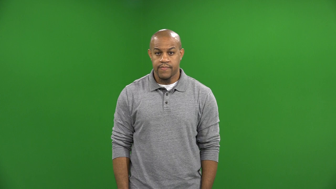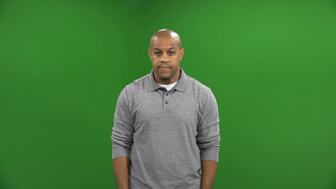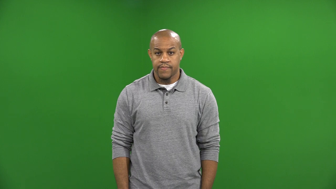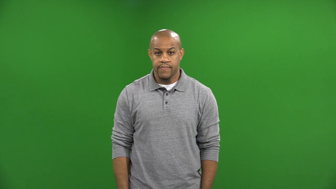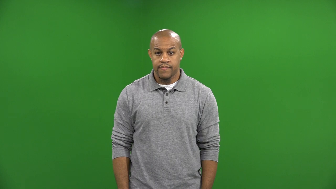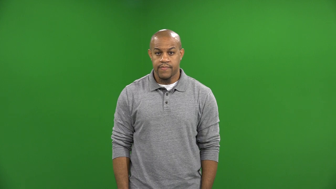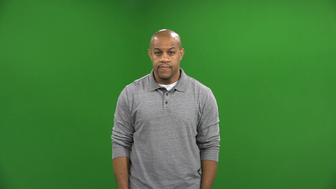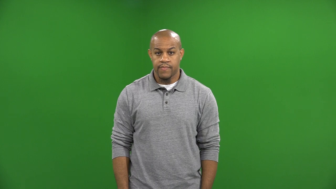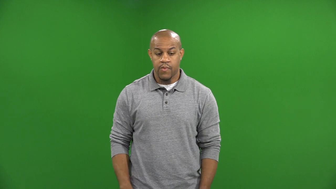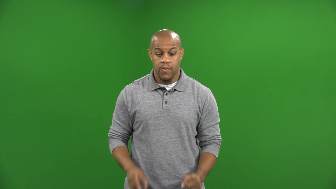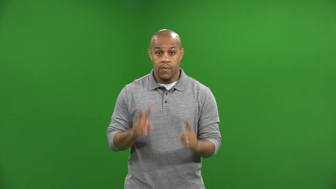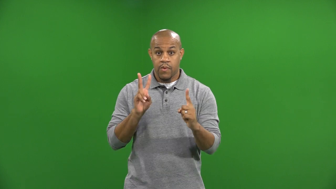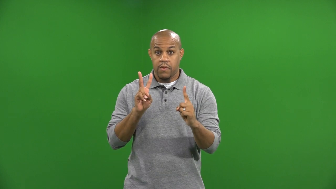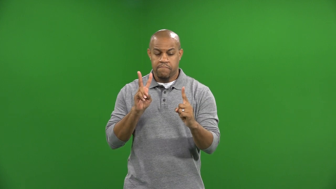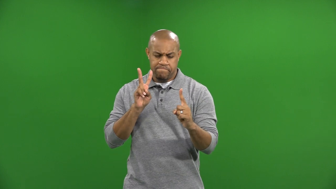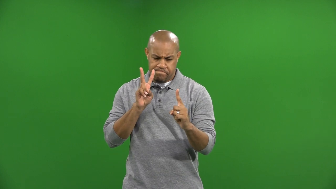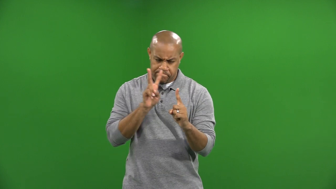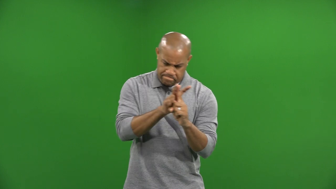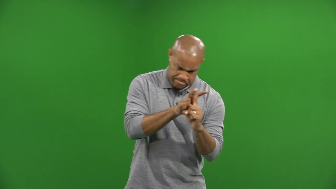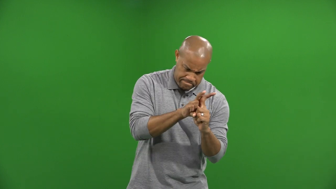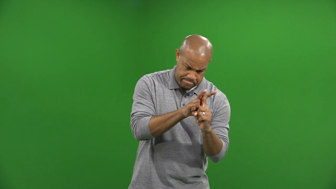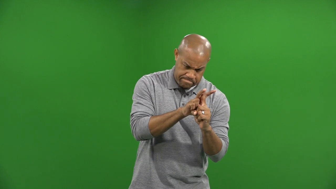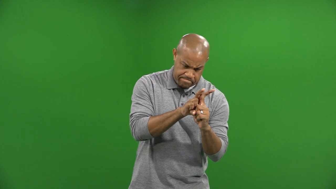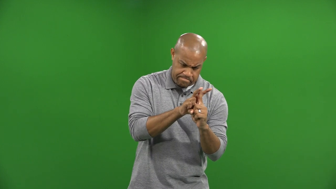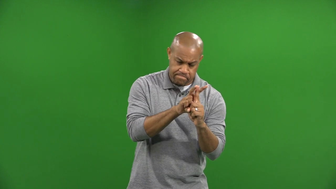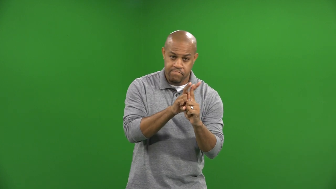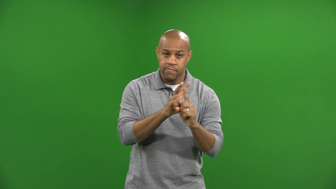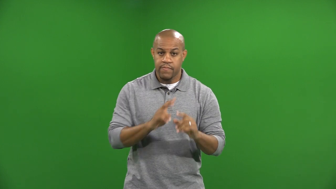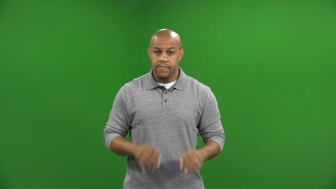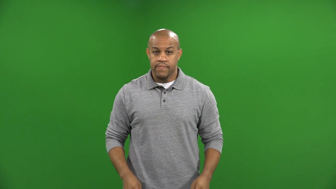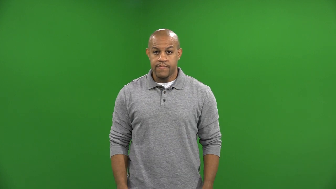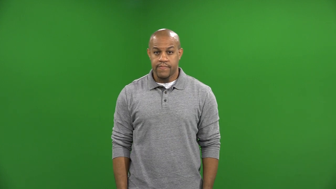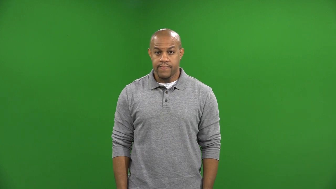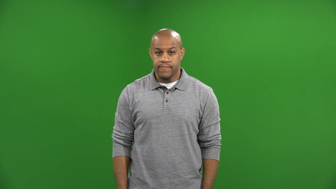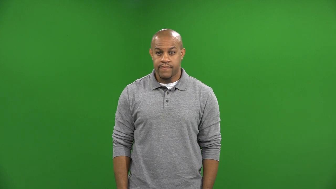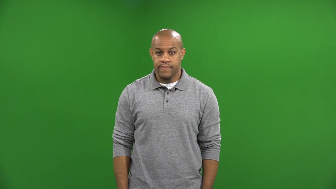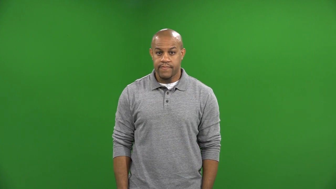Two on one